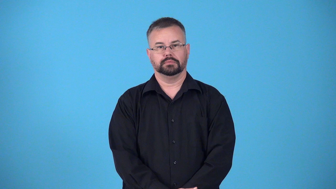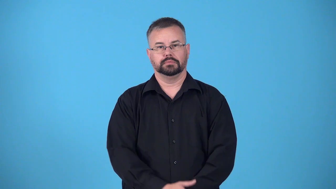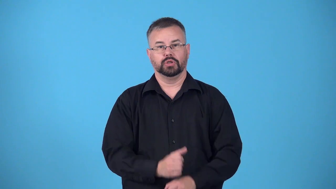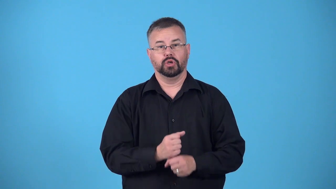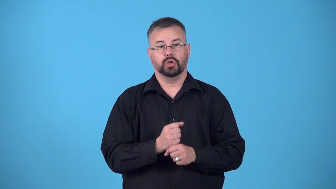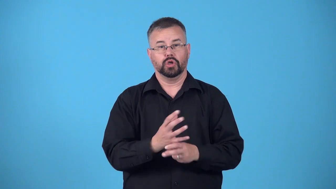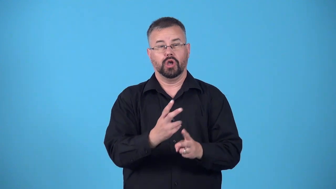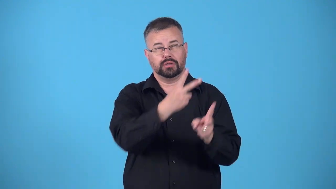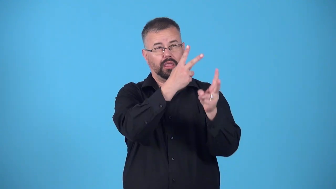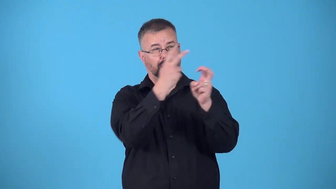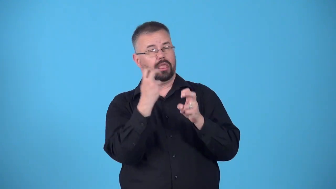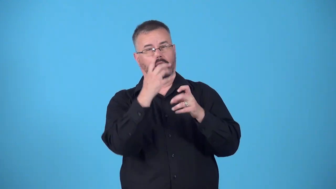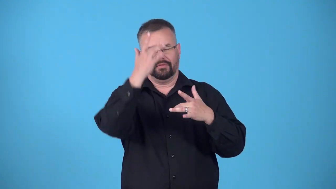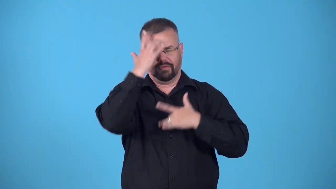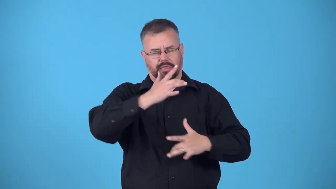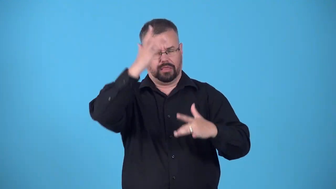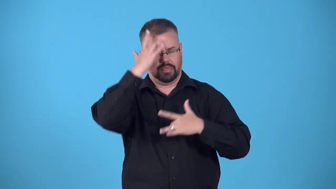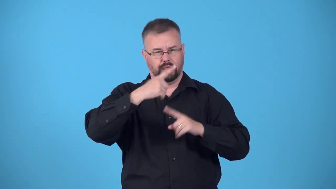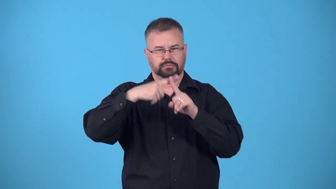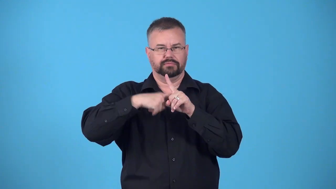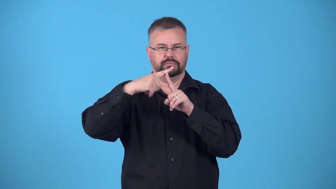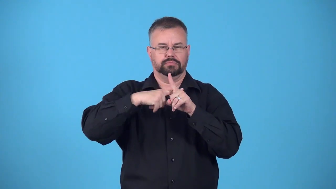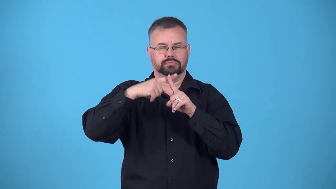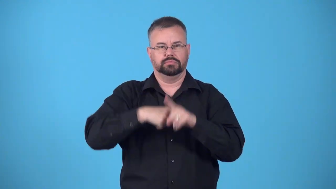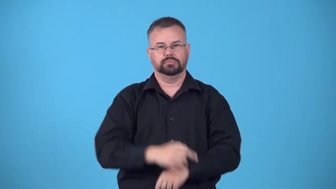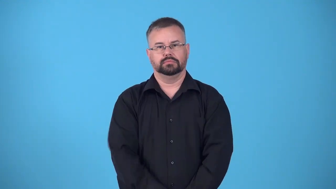pyrectic,pyrogenic